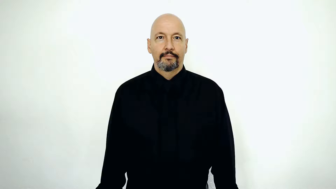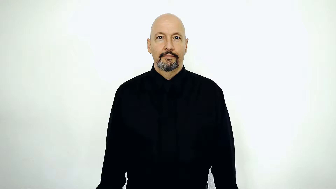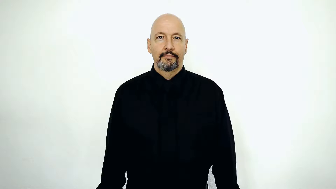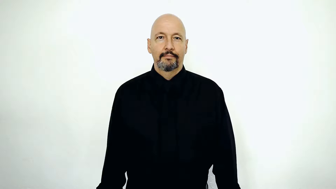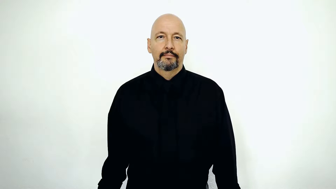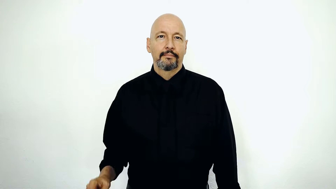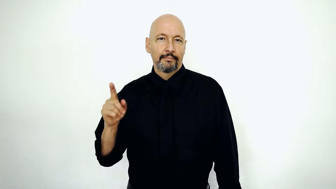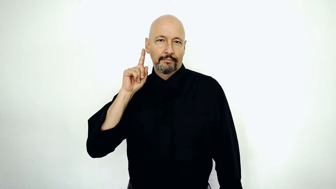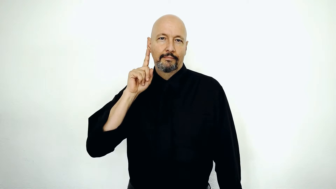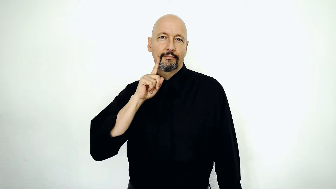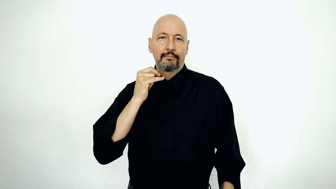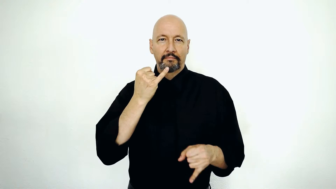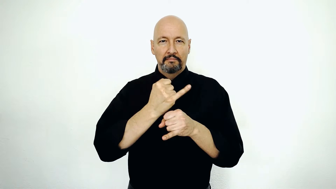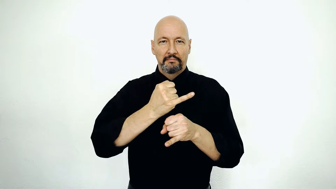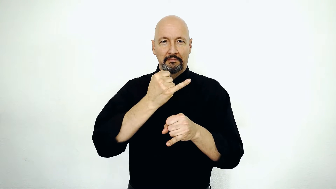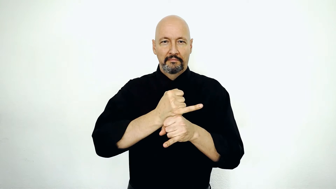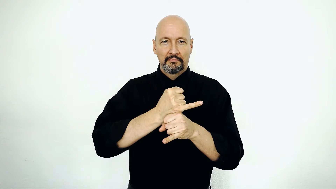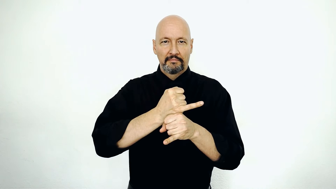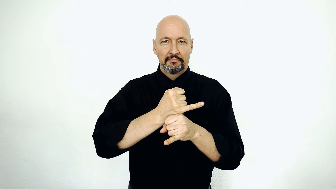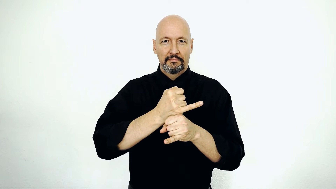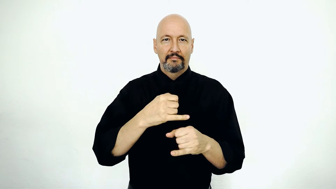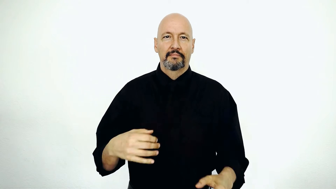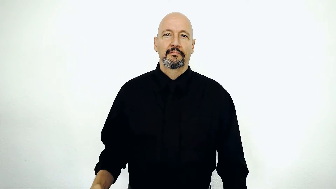DEAF-SCHOOL-[state-residential-school-for-the-Deaf]